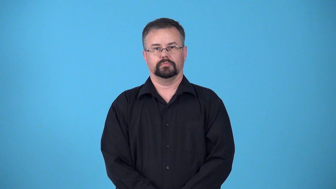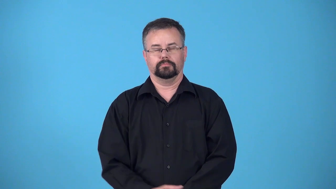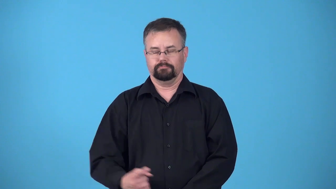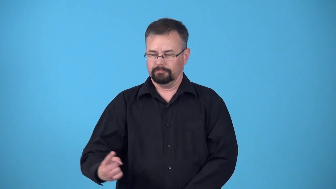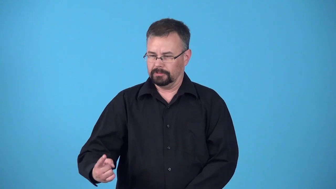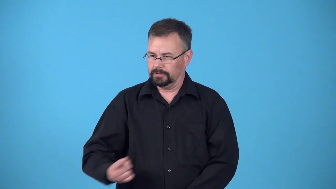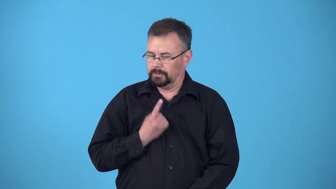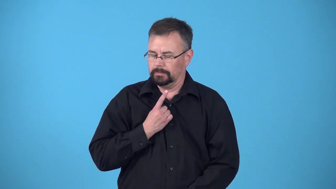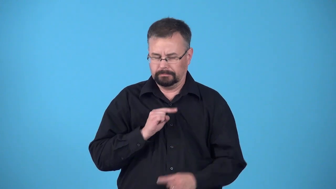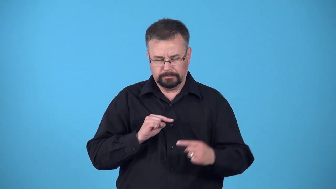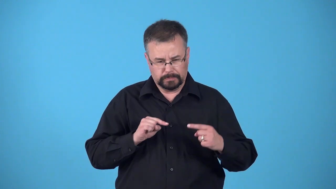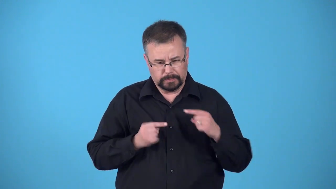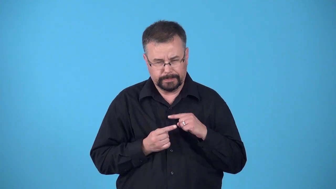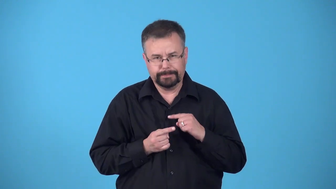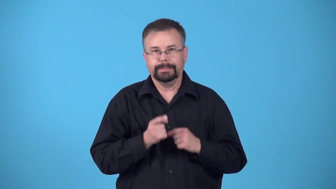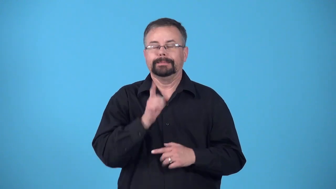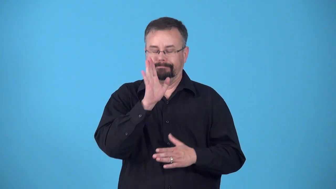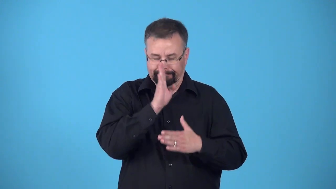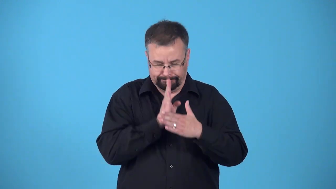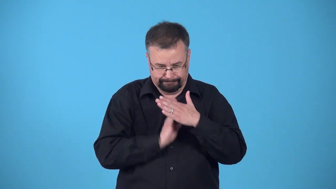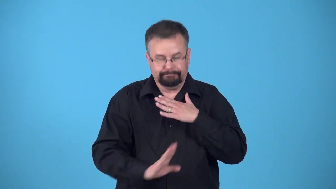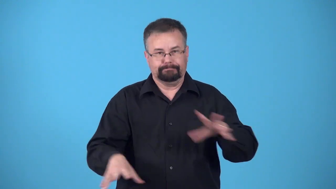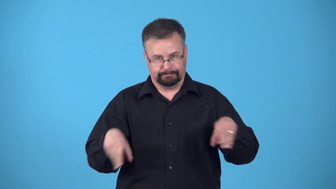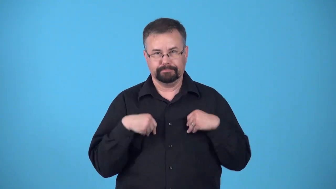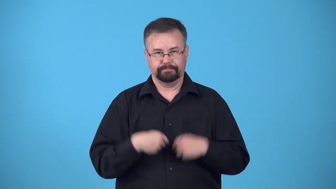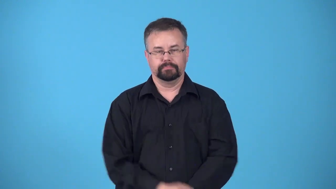turn the other cheek